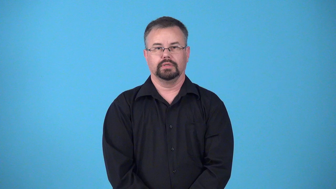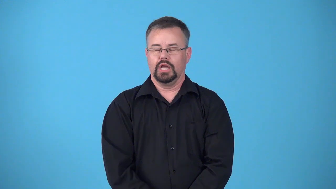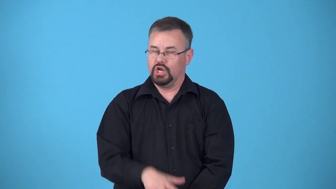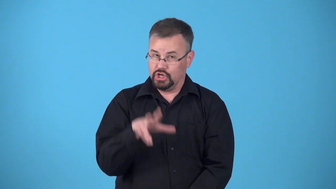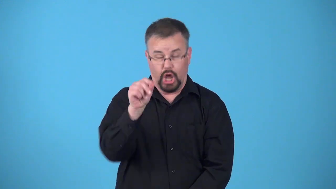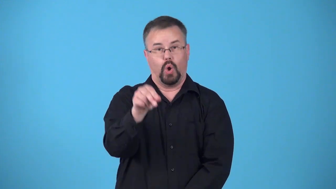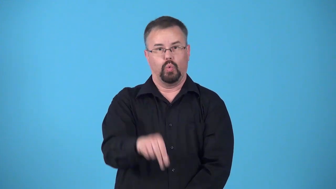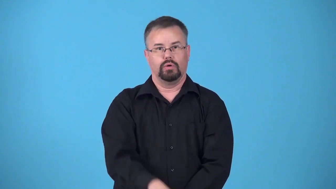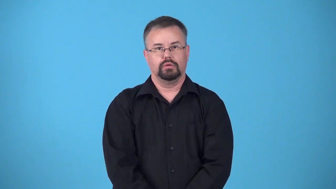not for all the tea in china